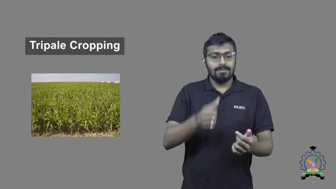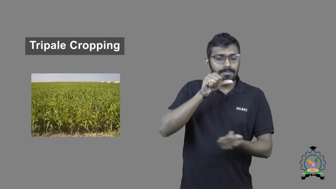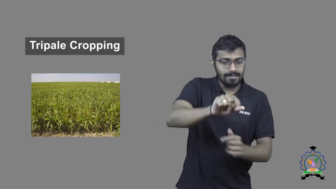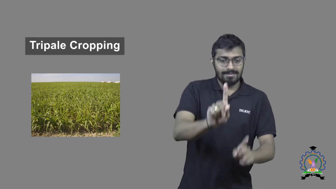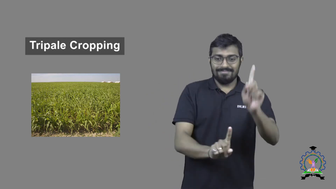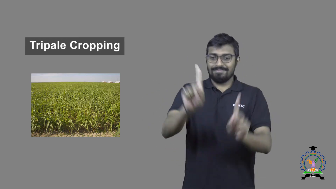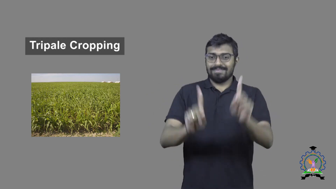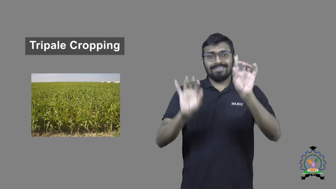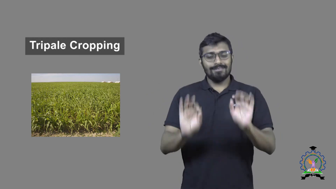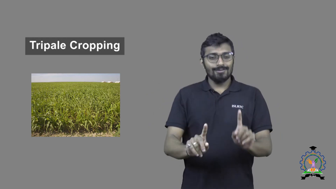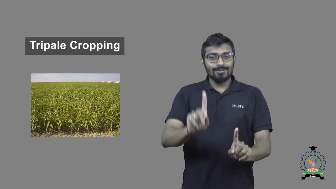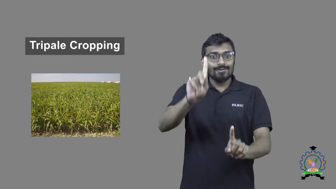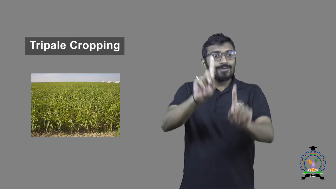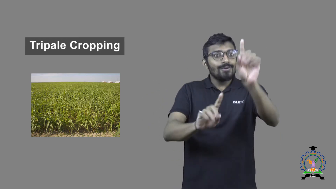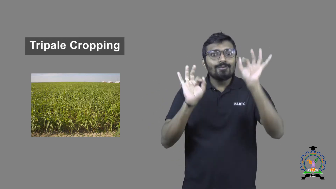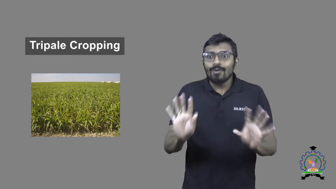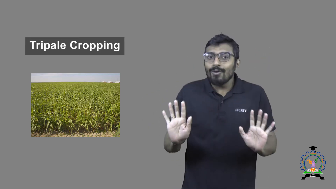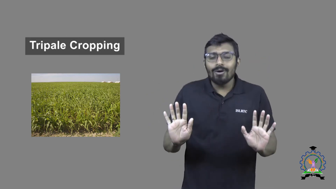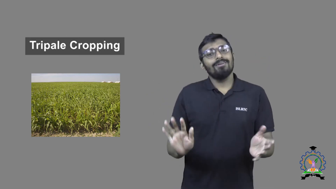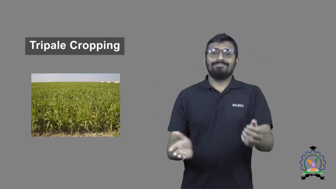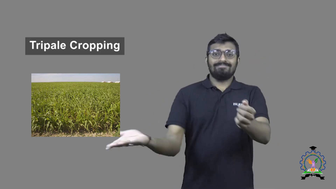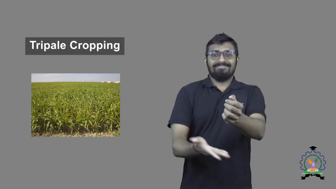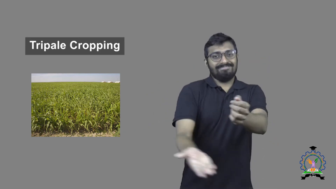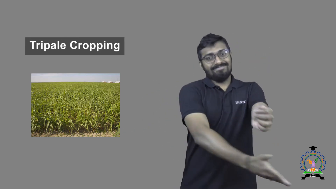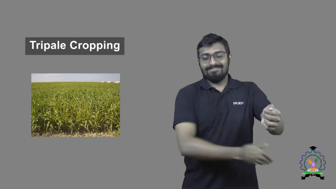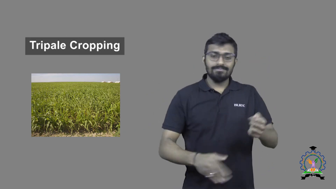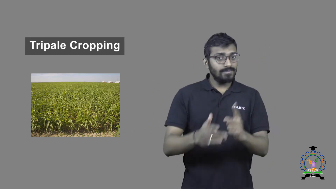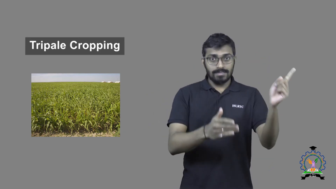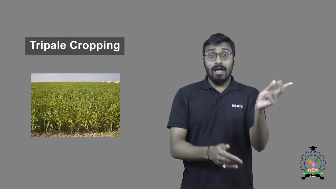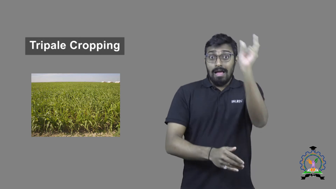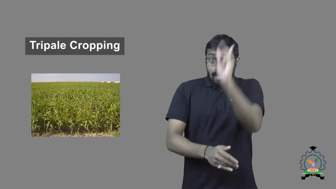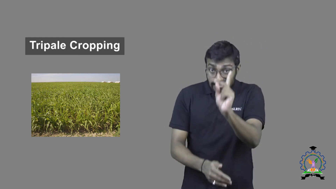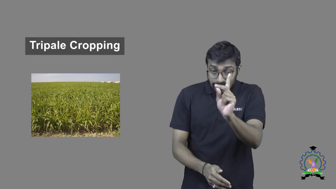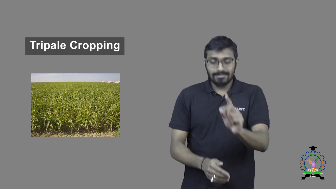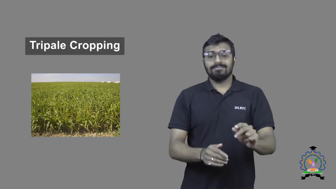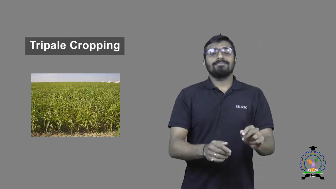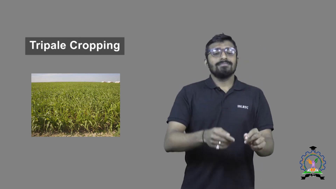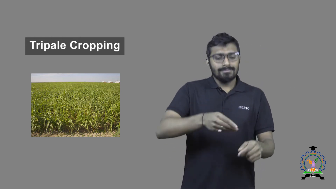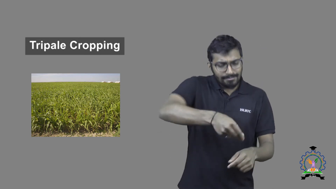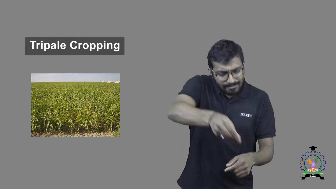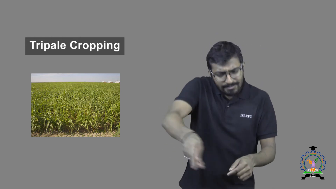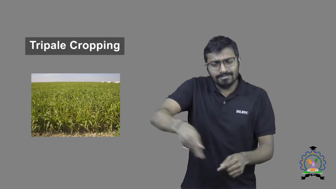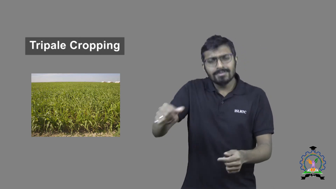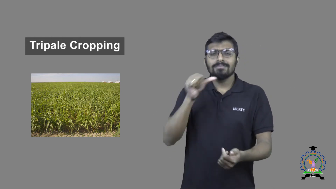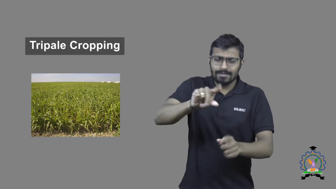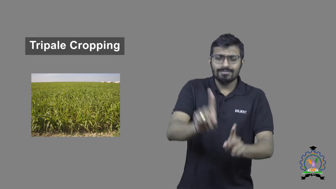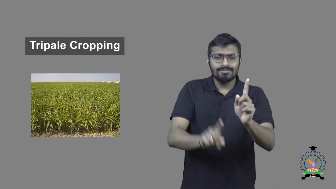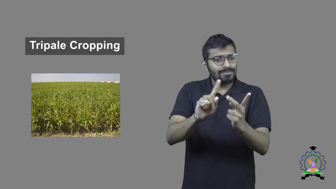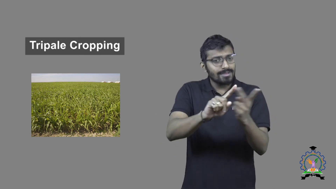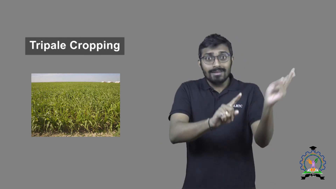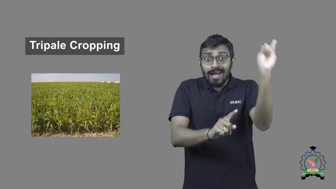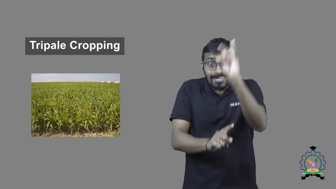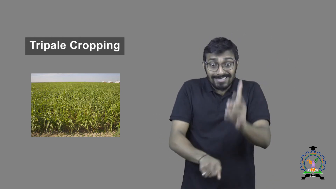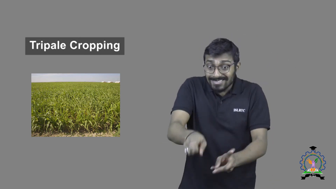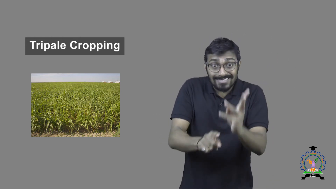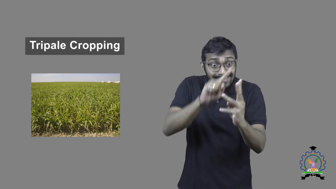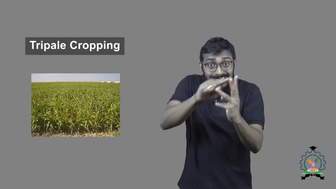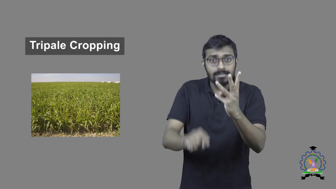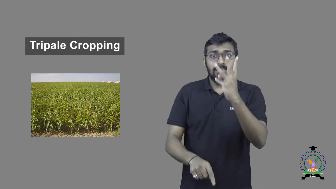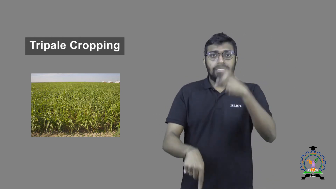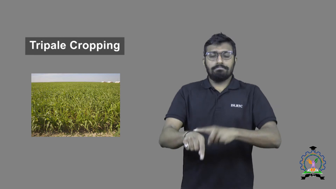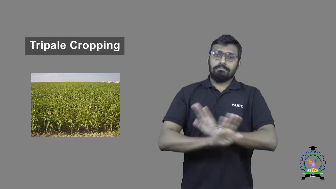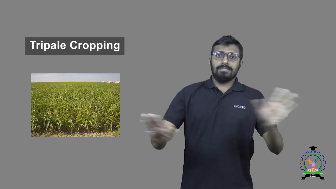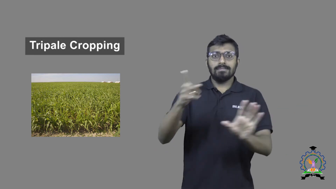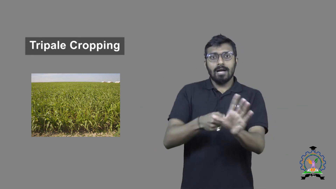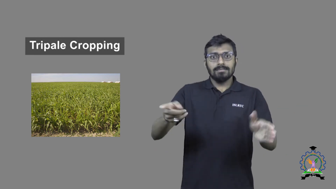Tripale Cropping